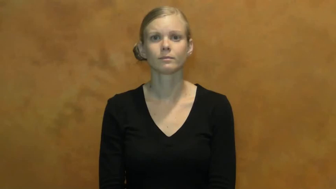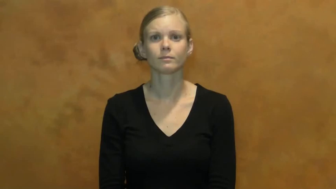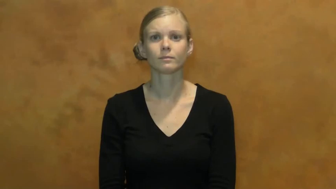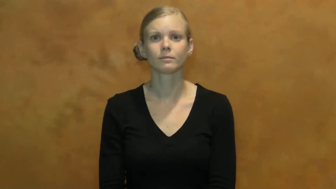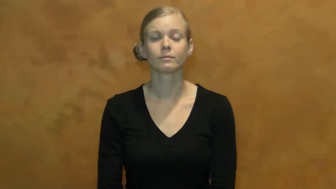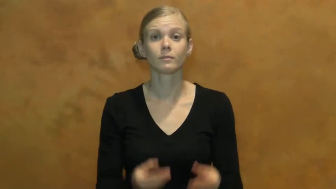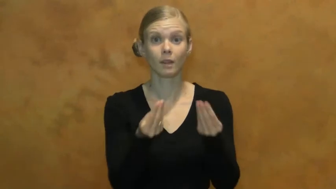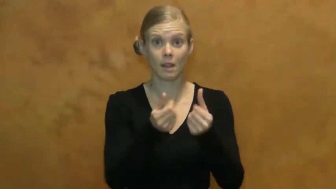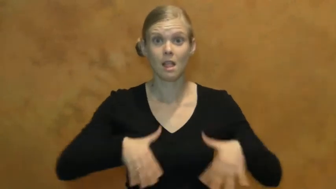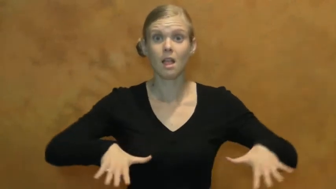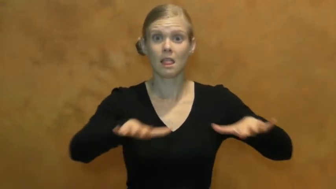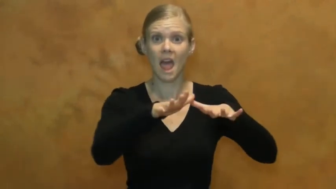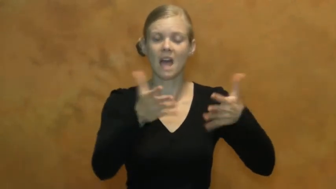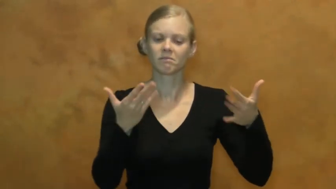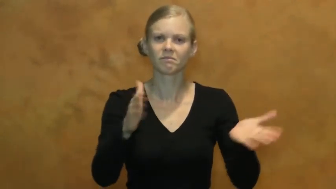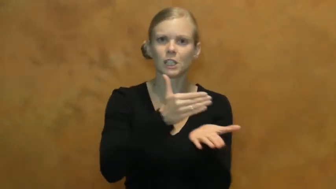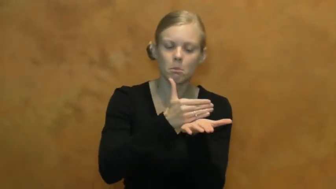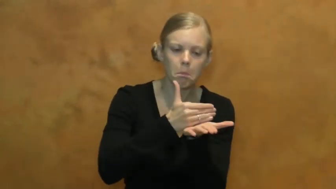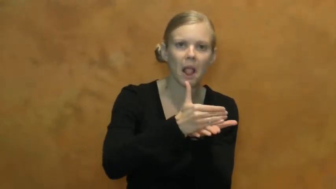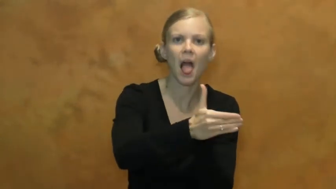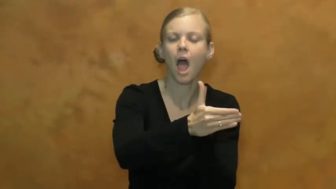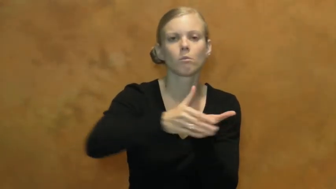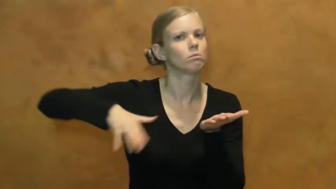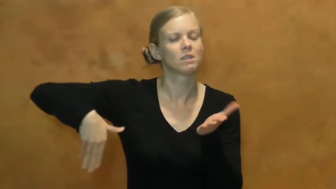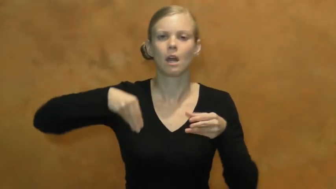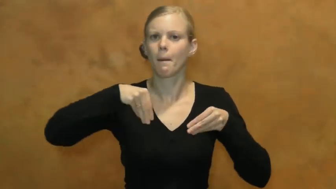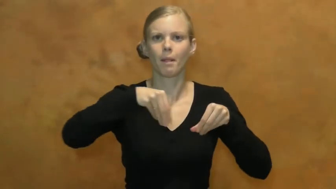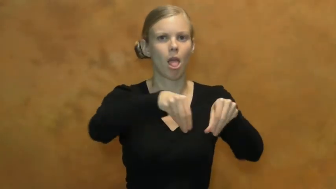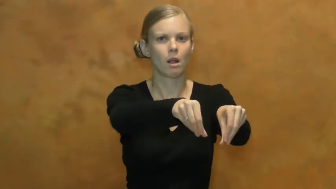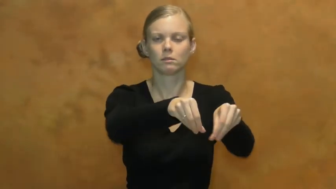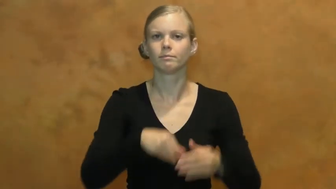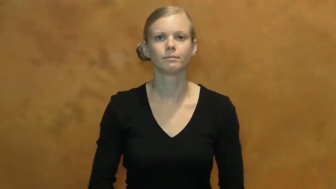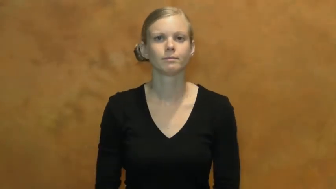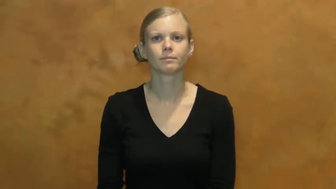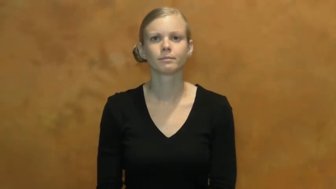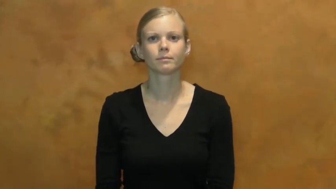fallow